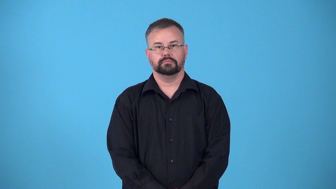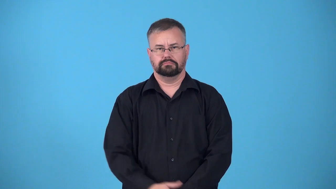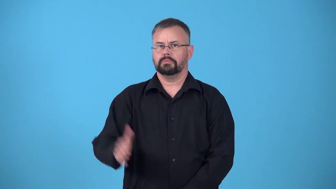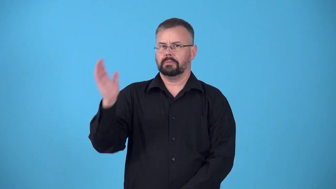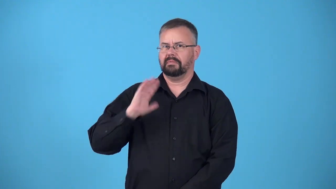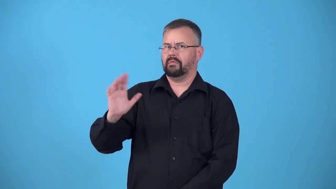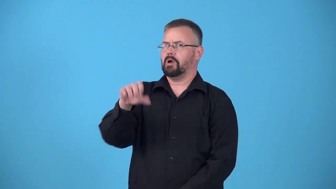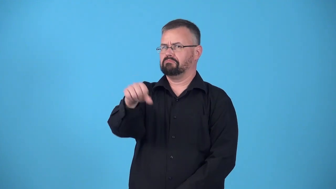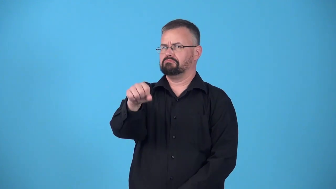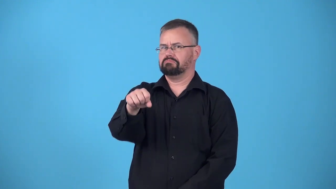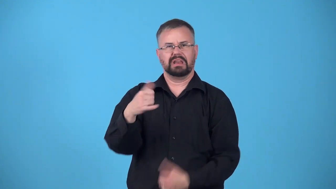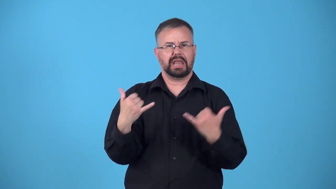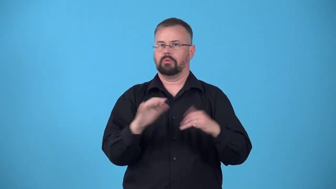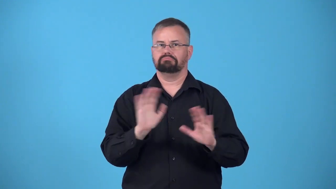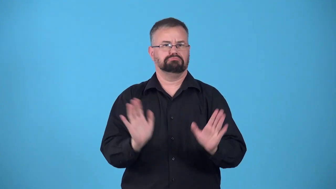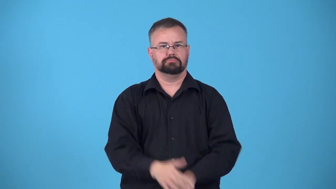used to